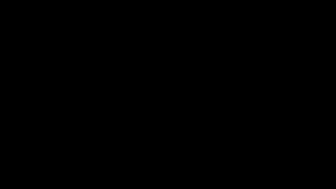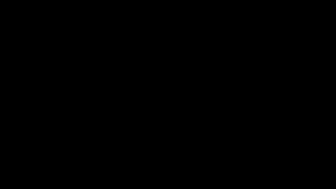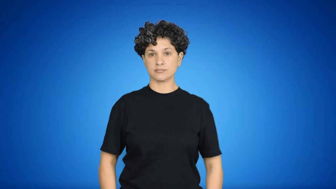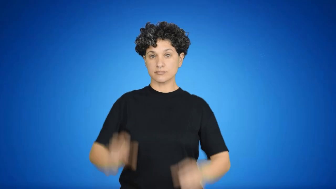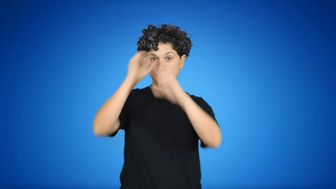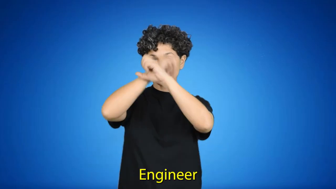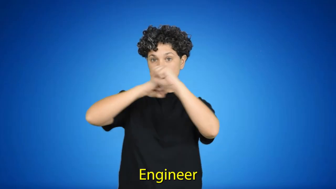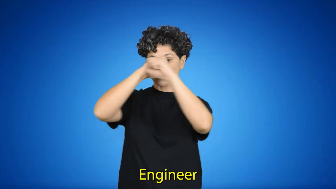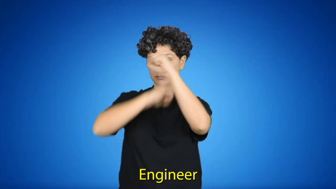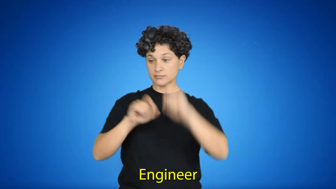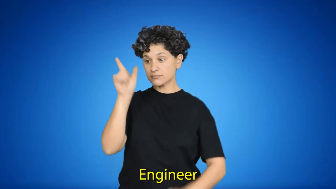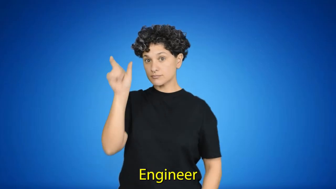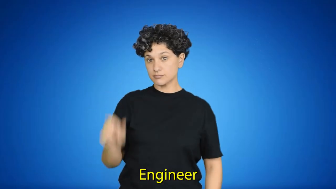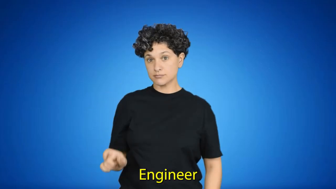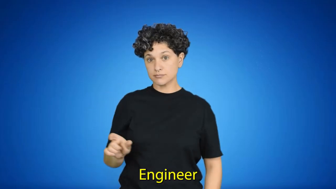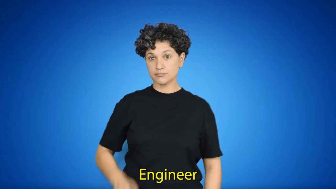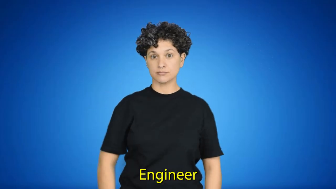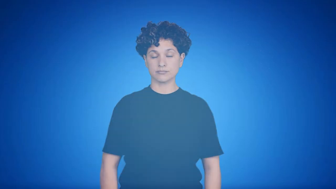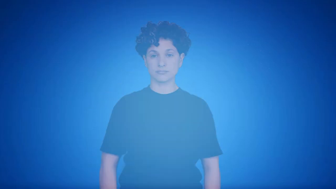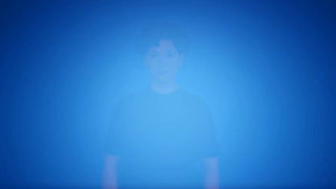Engineer